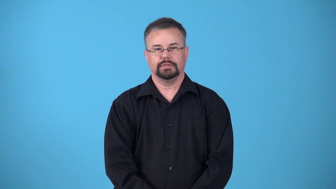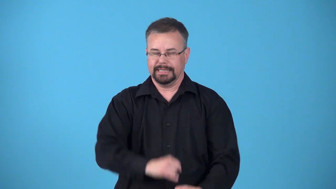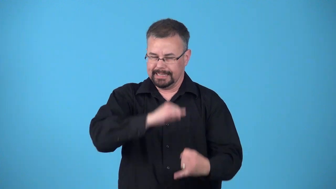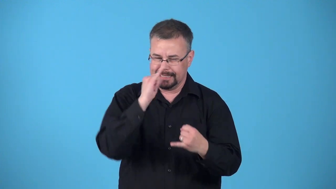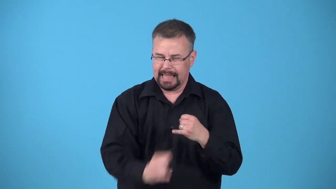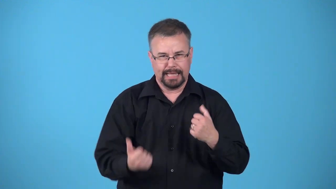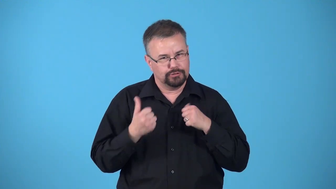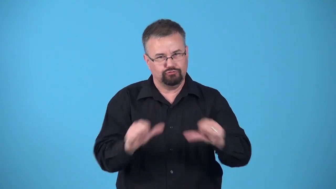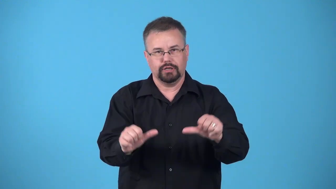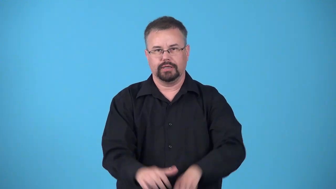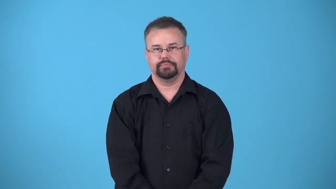last ditch effort